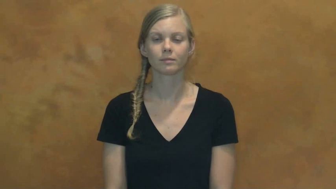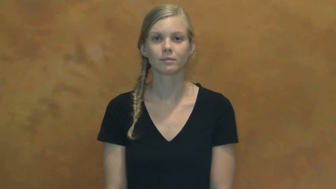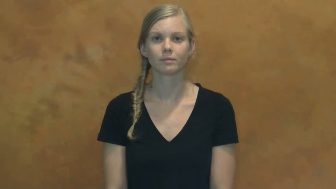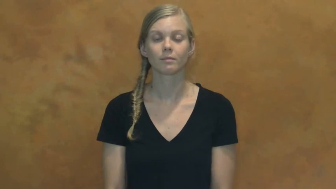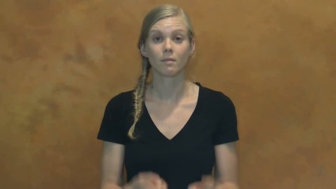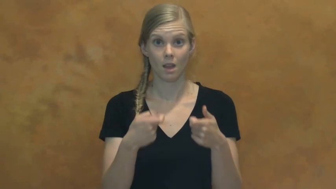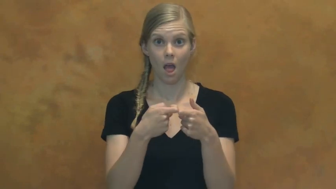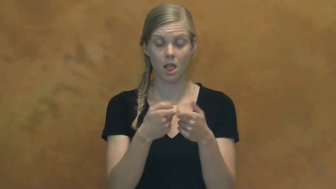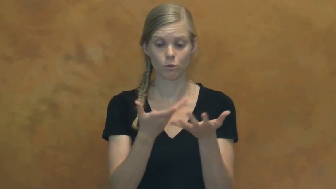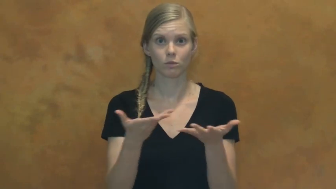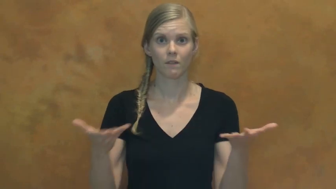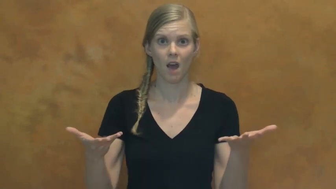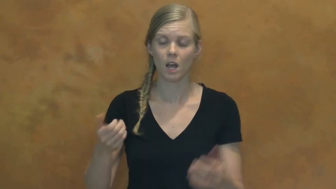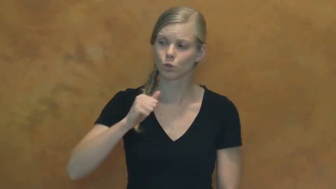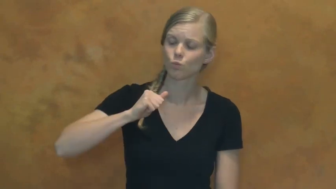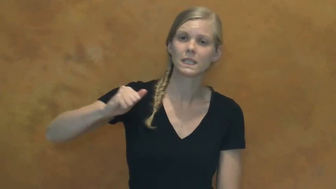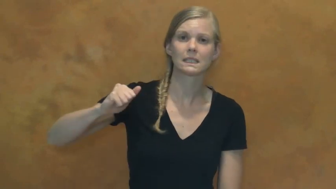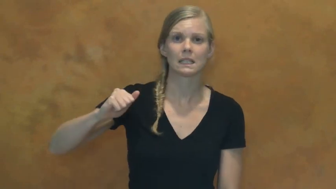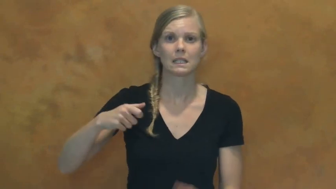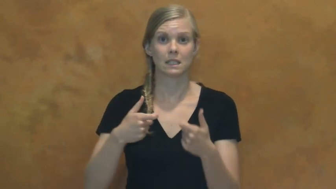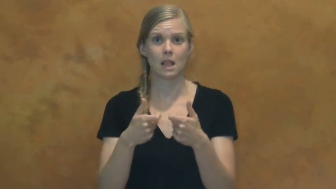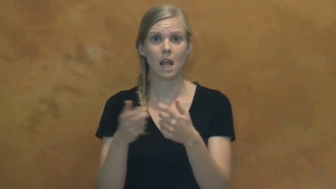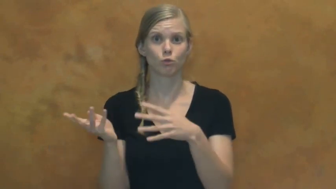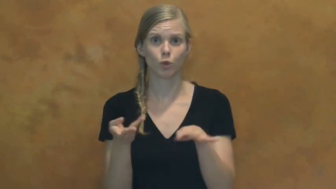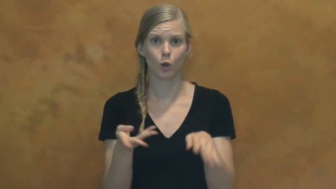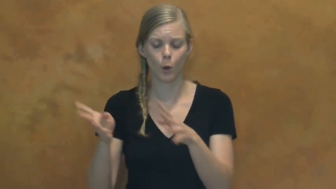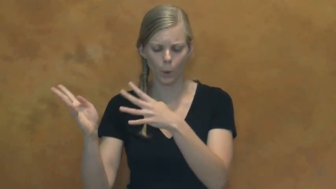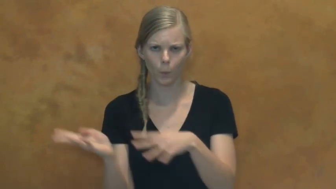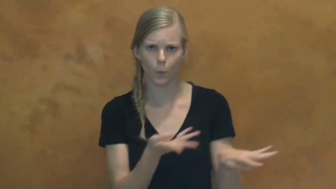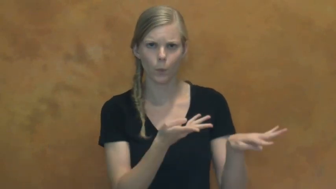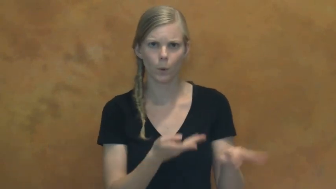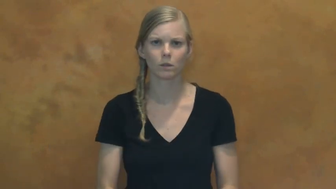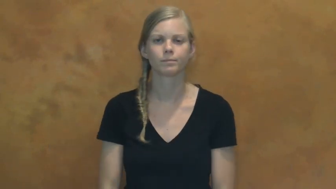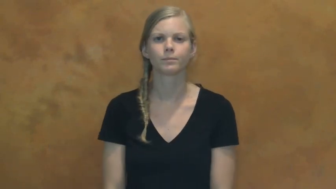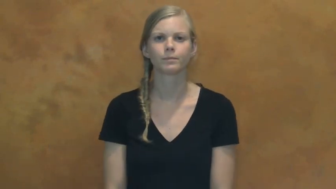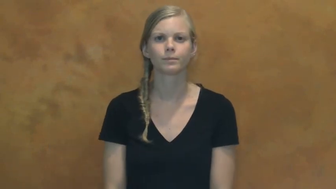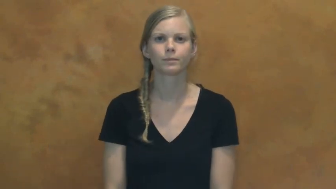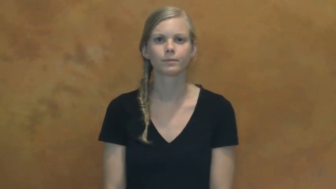resistor